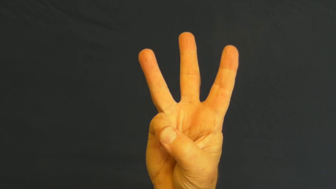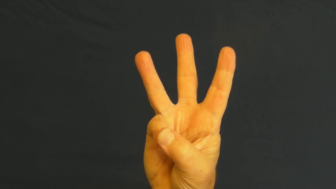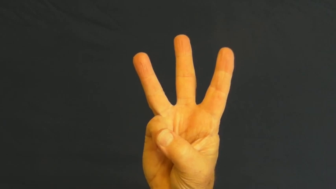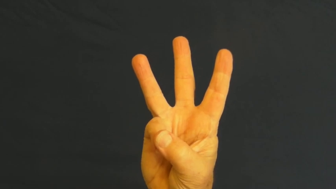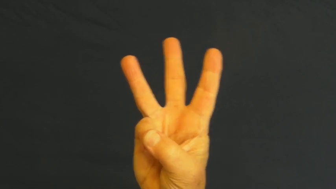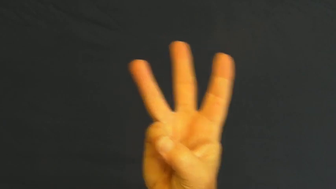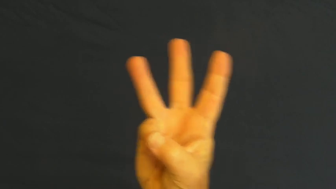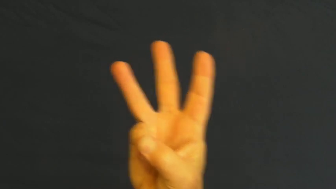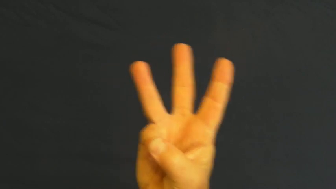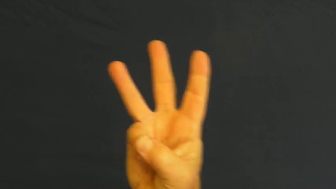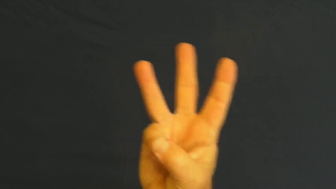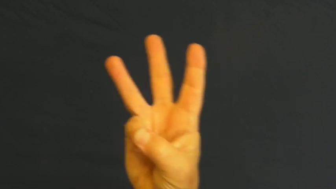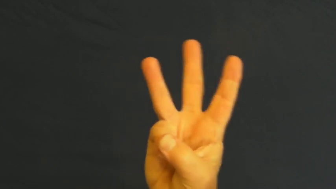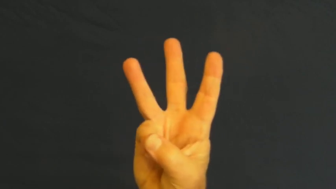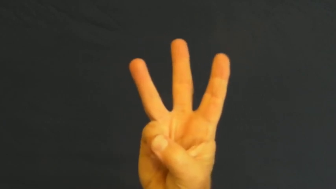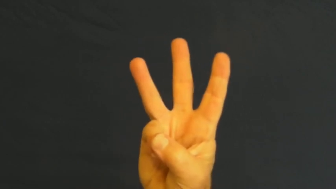Warwick,RI,Winnipeg,CAN